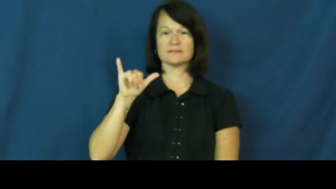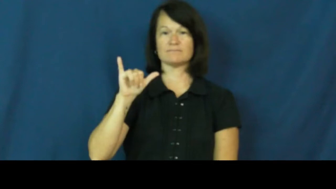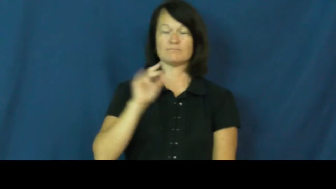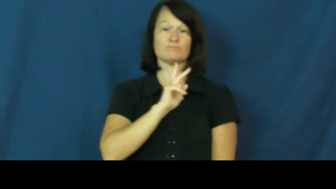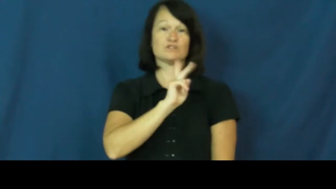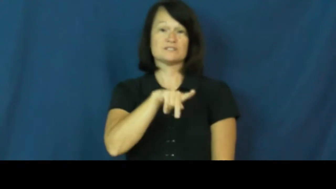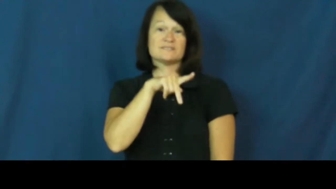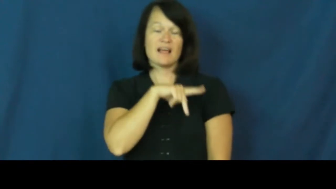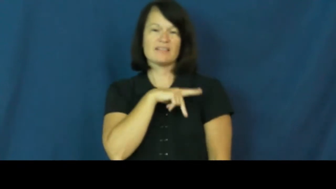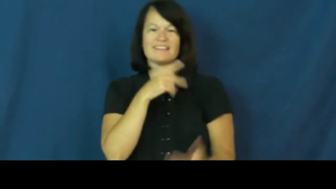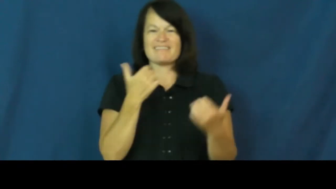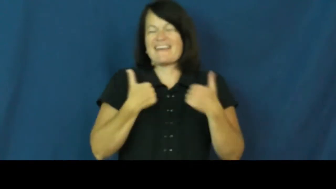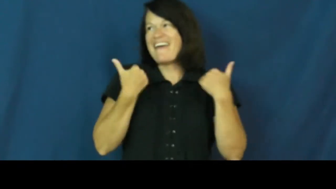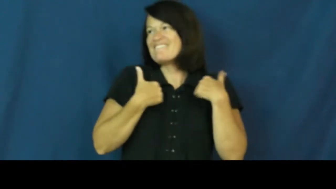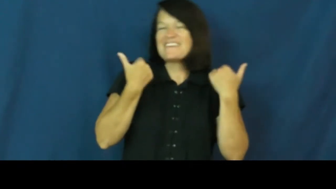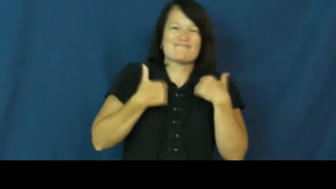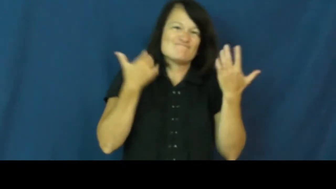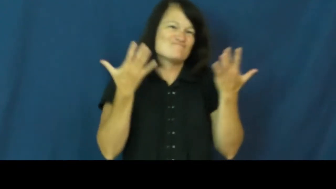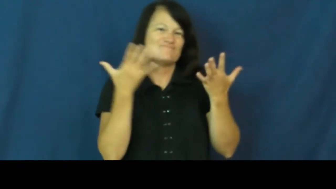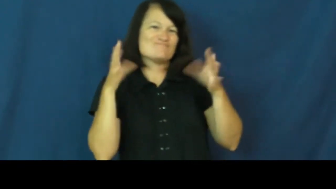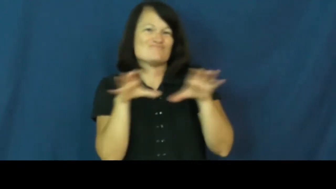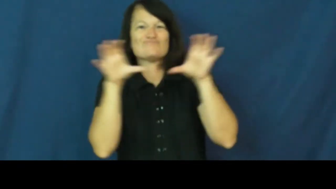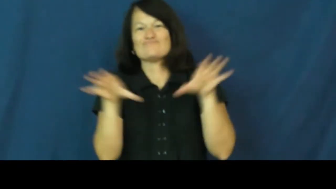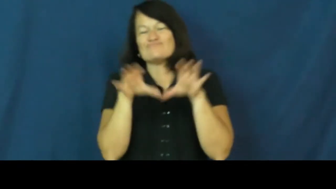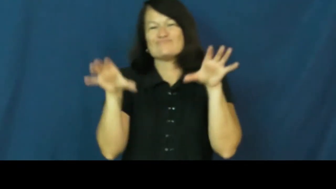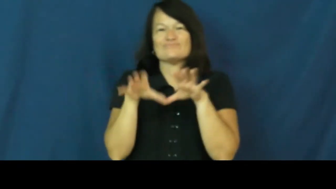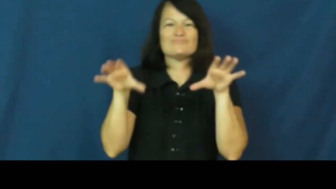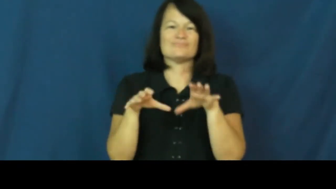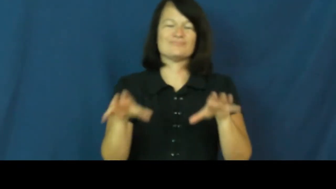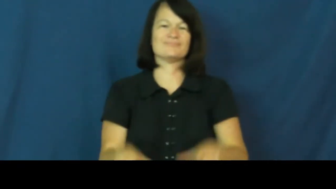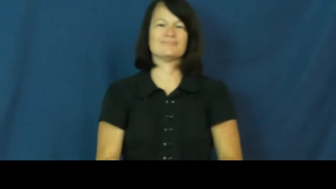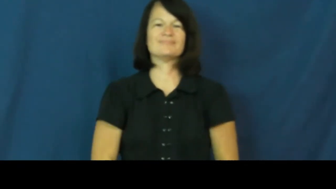spry